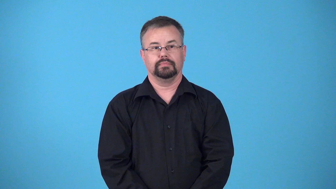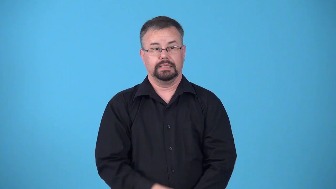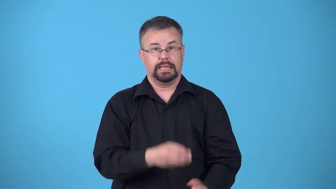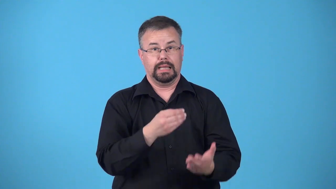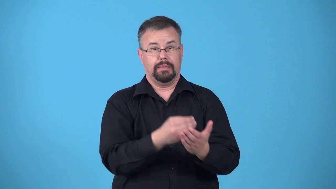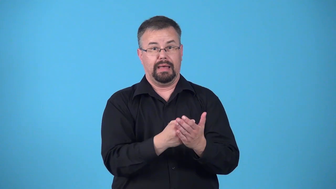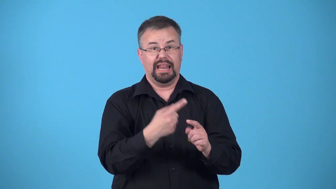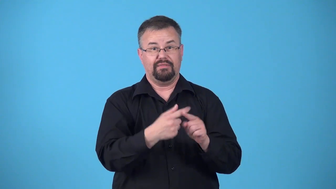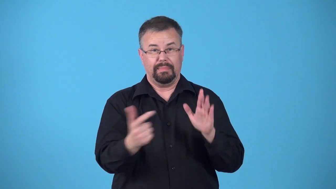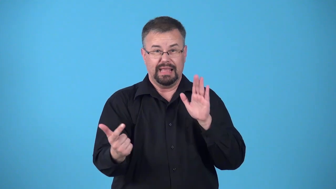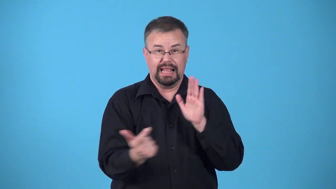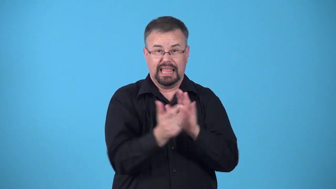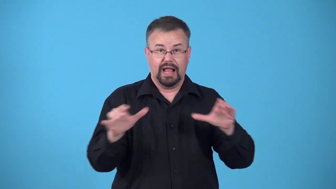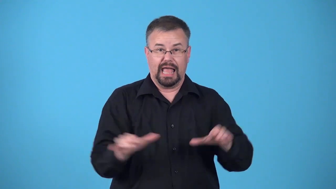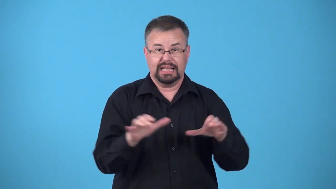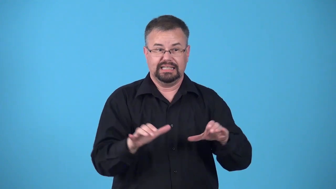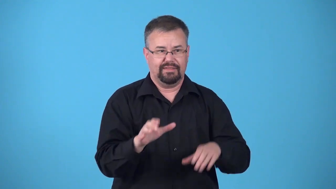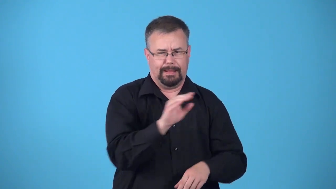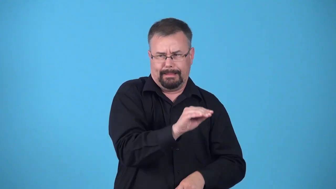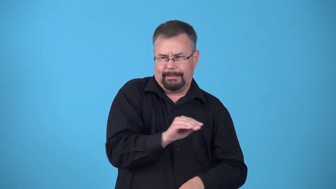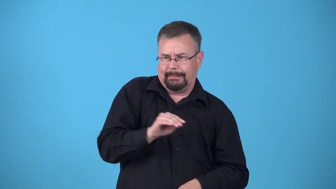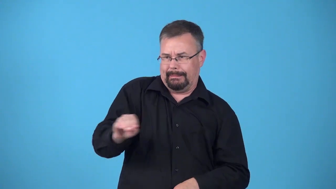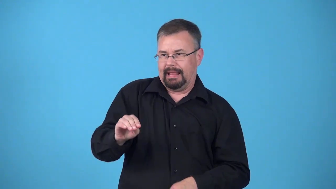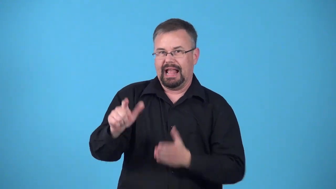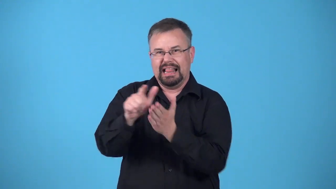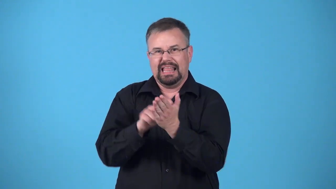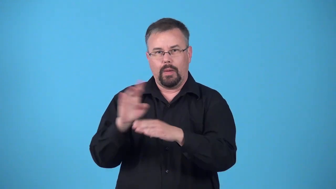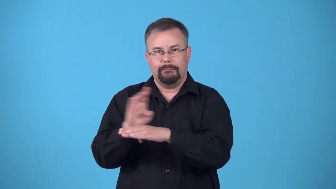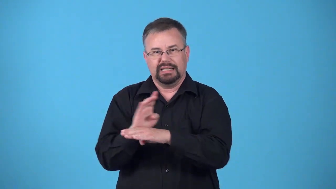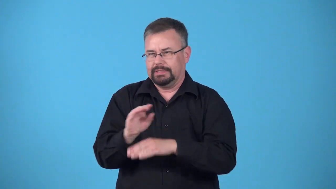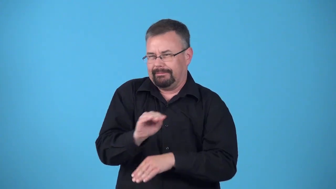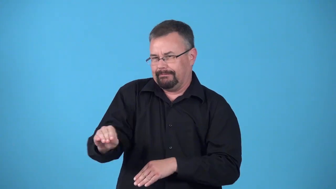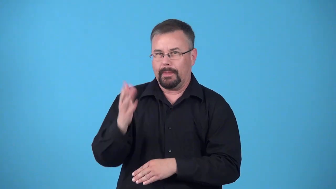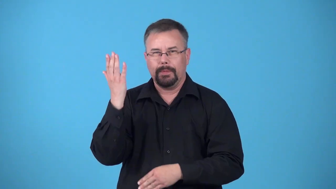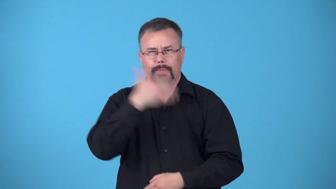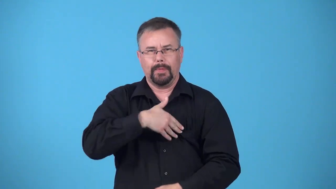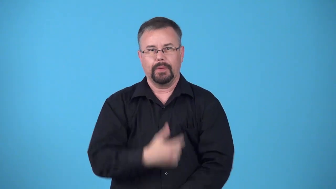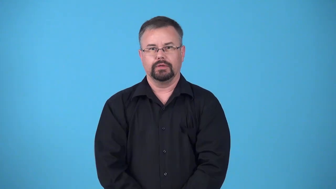money laundering